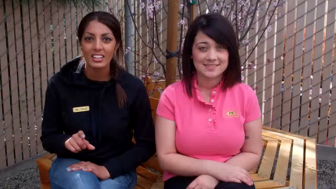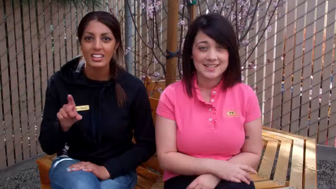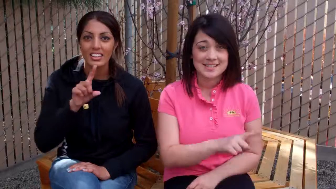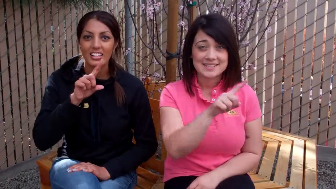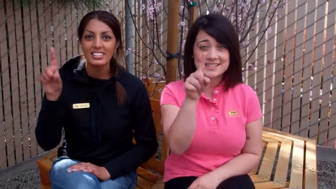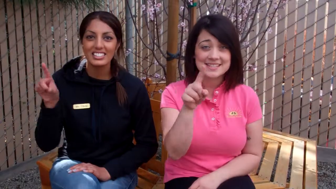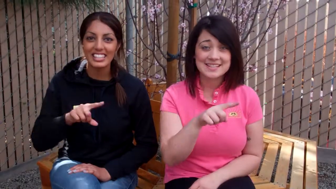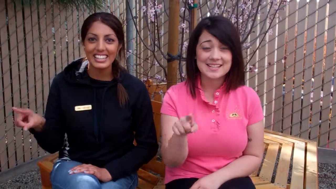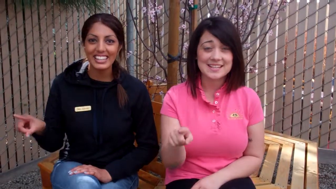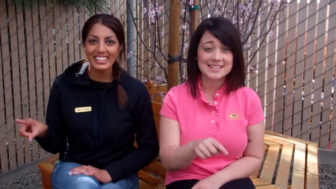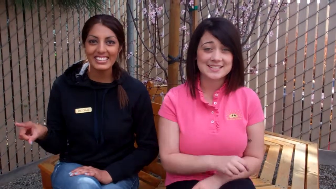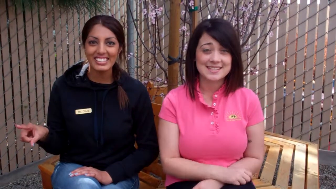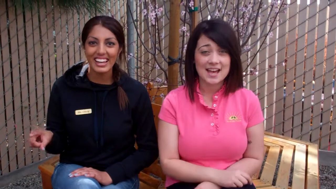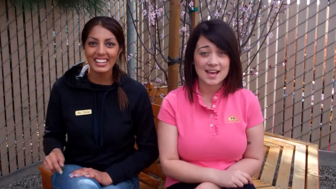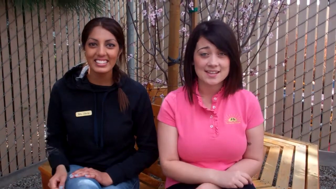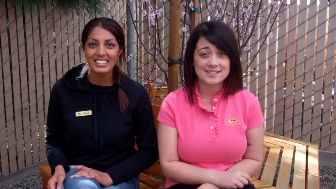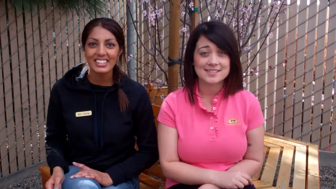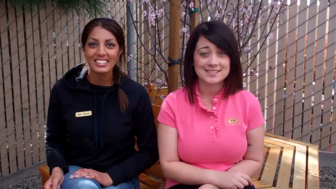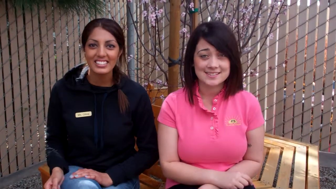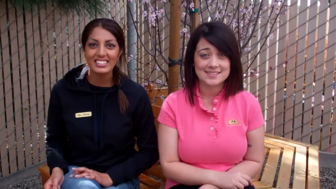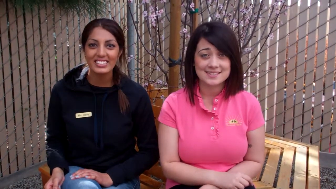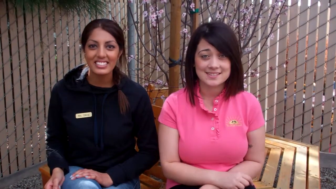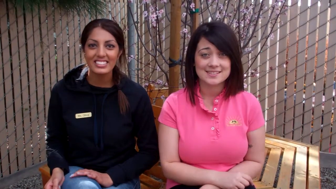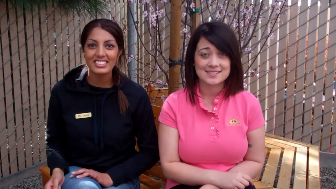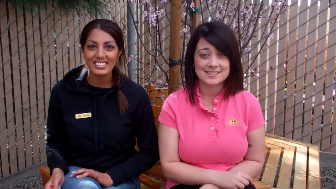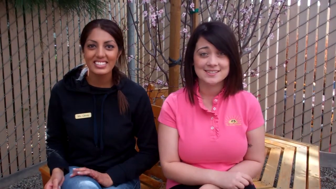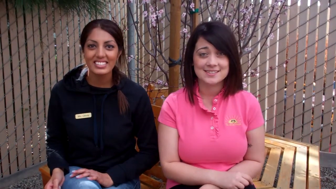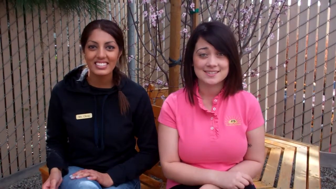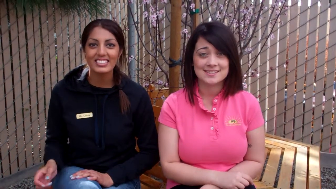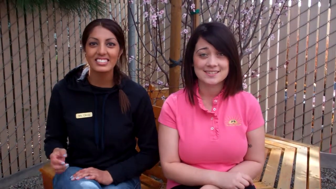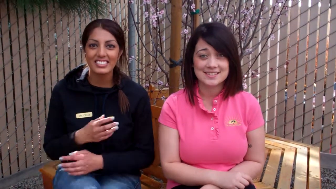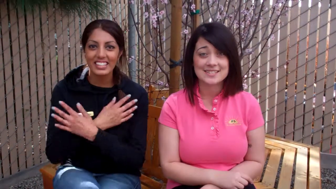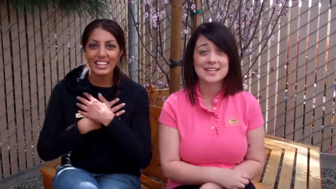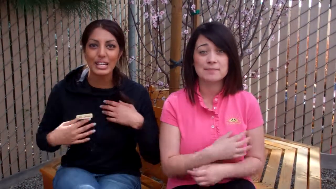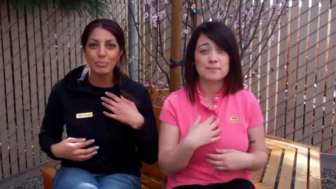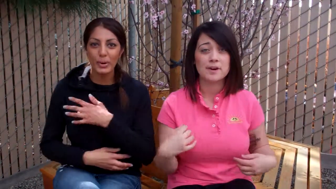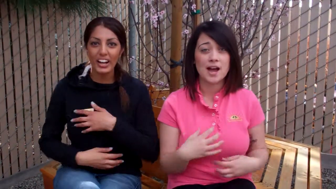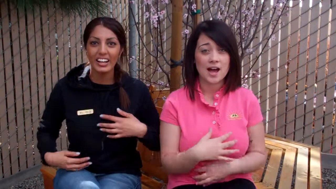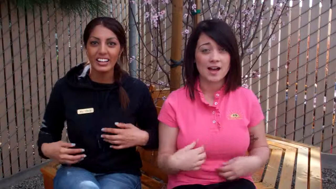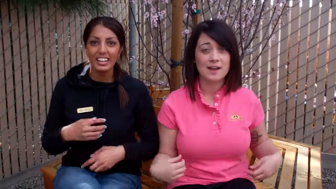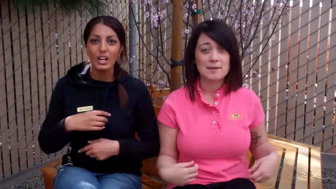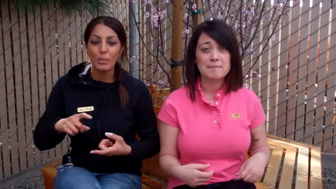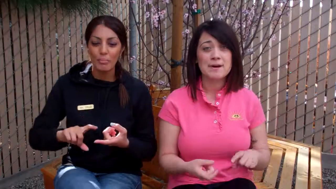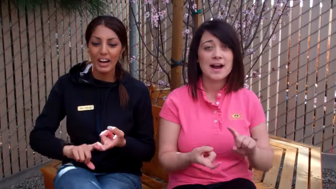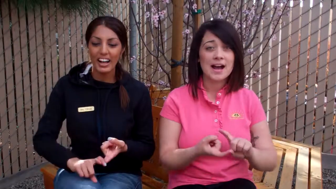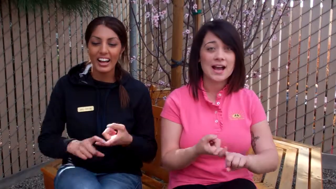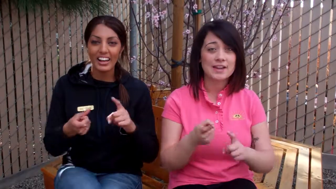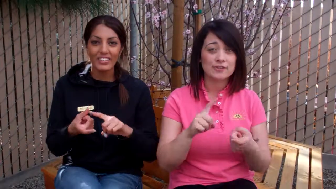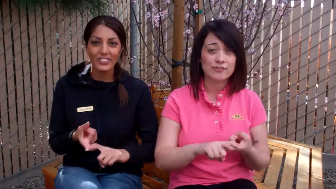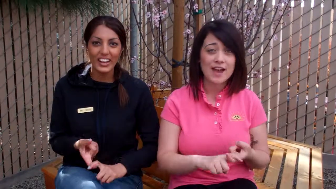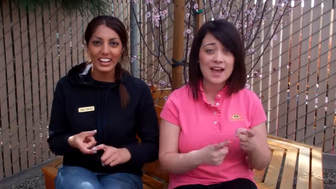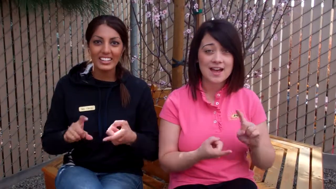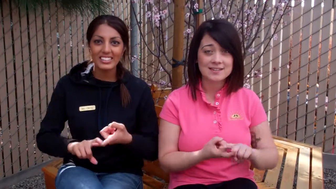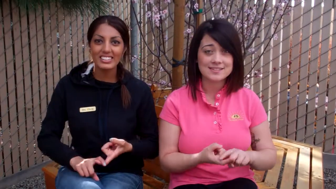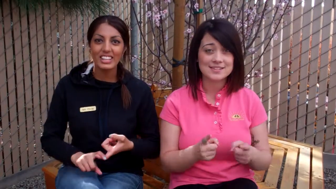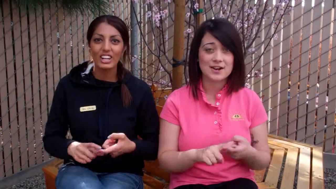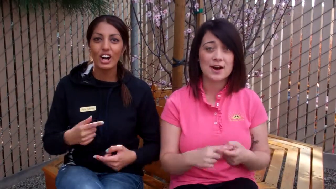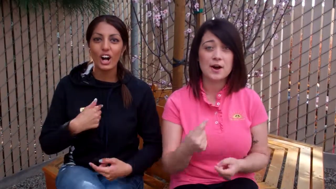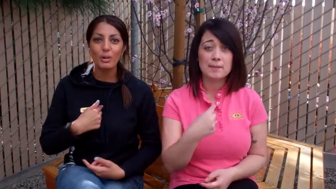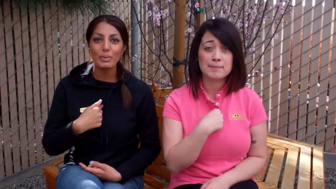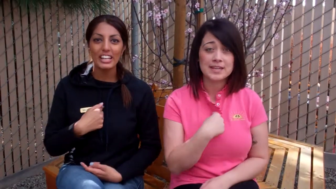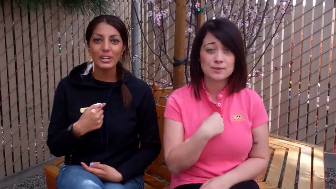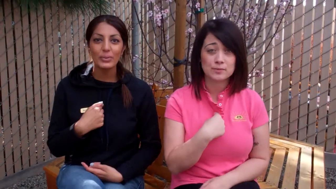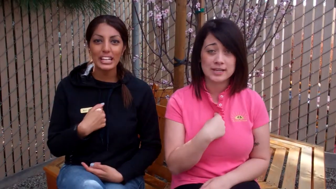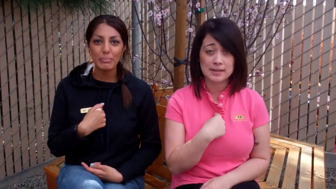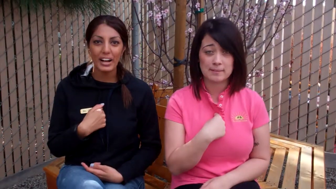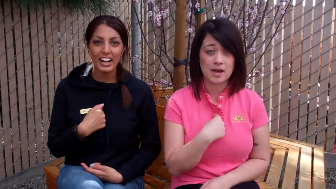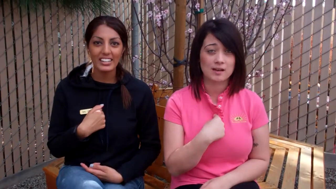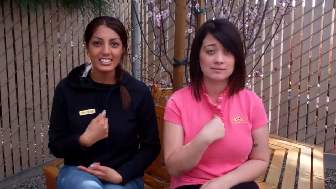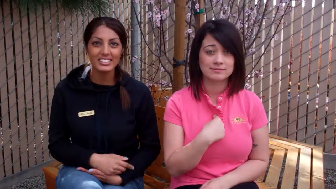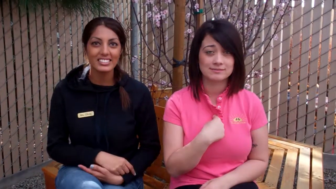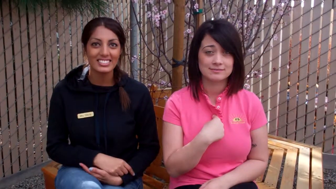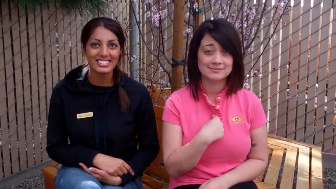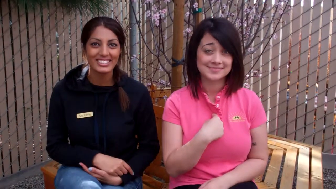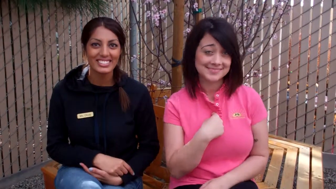Zebra